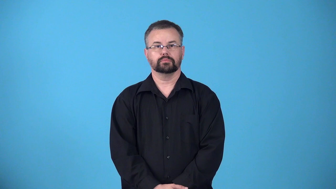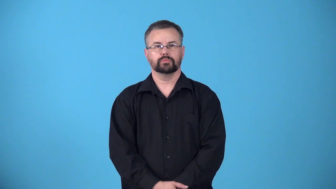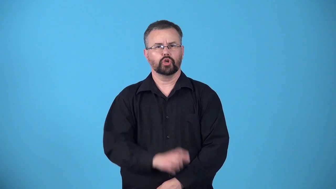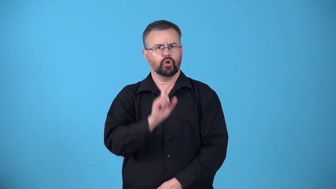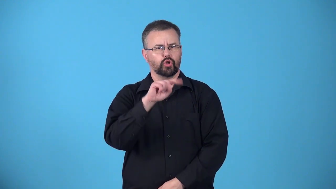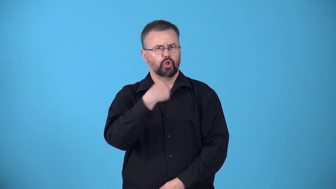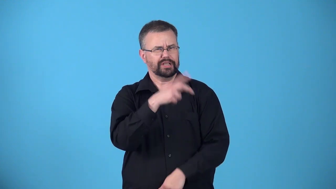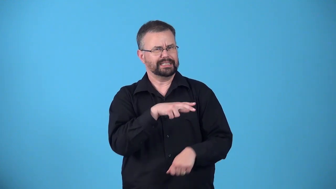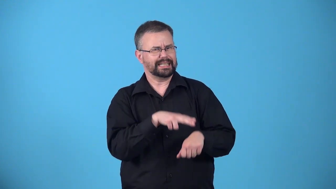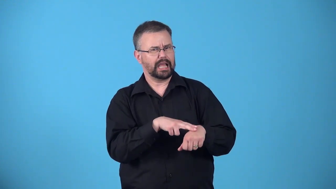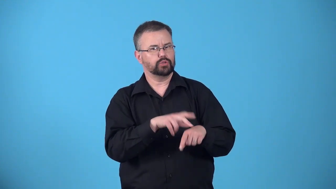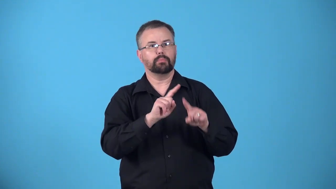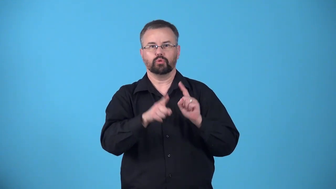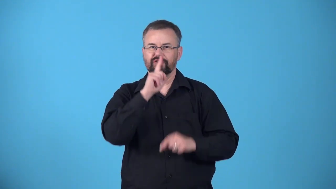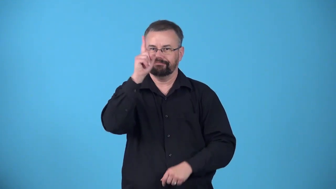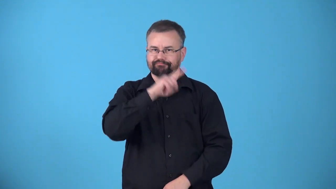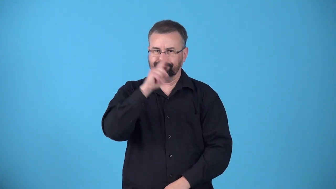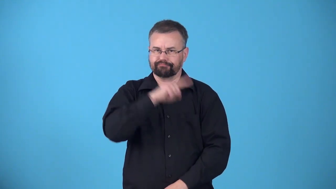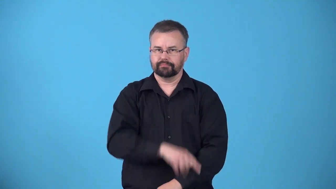semisynthetic